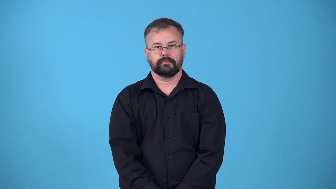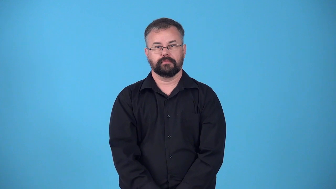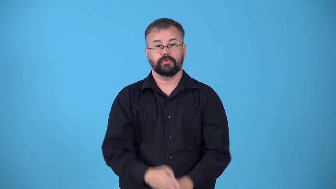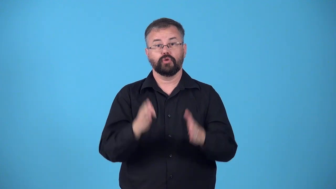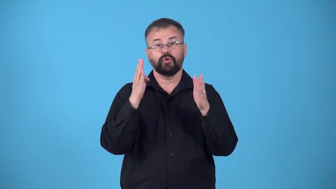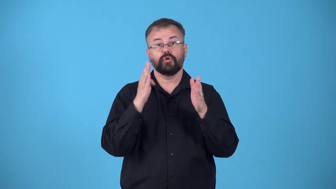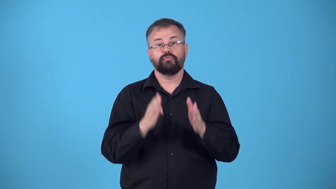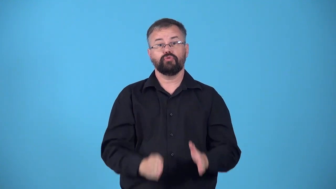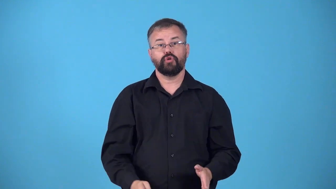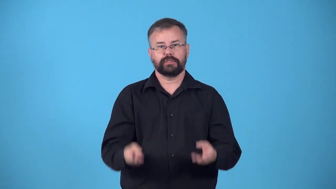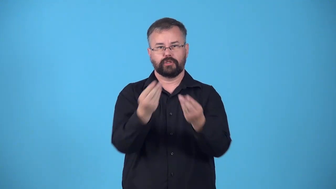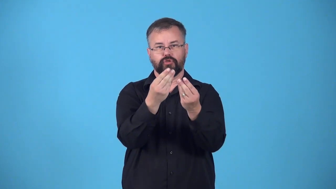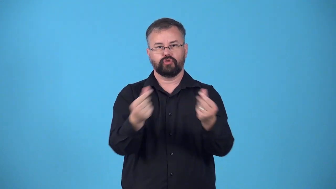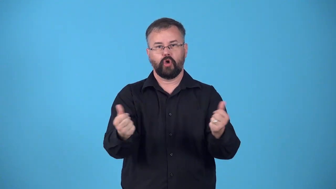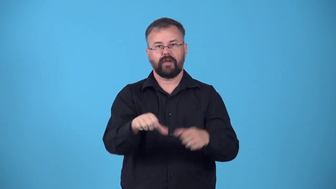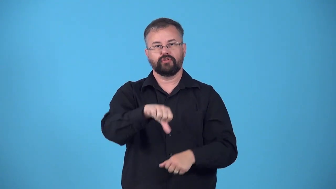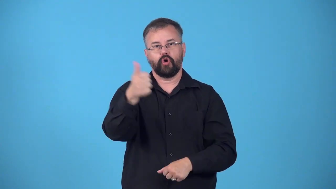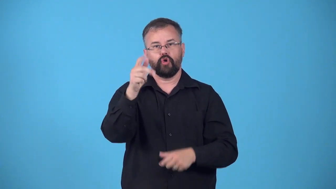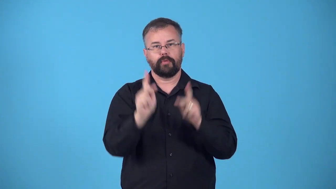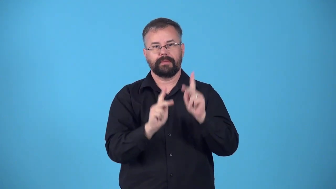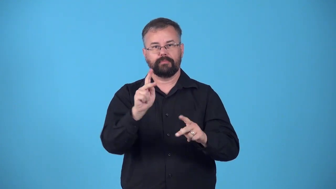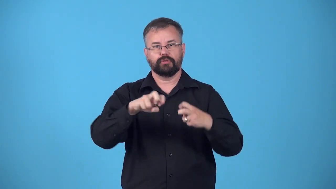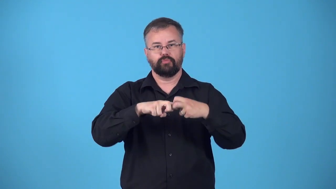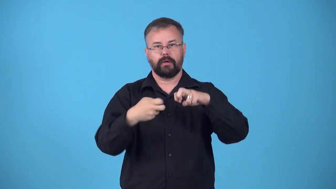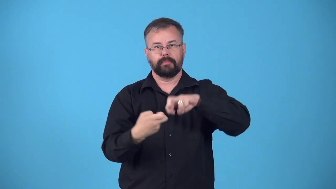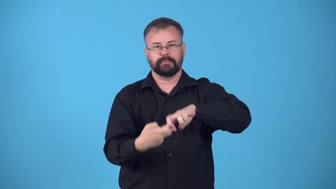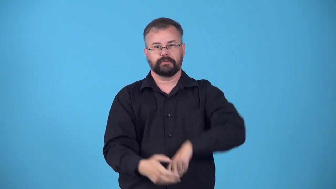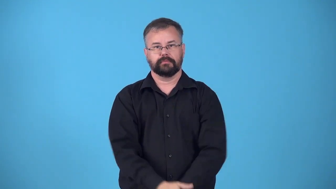fixer